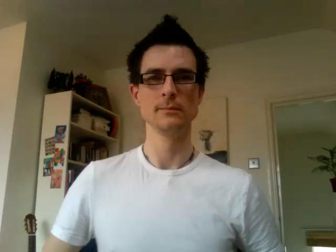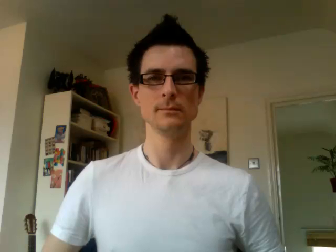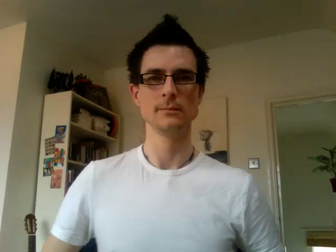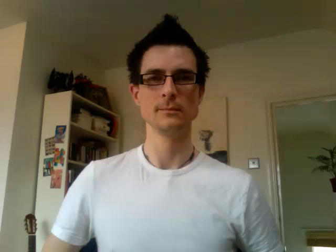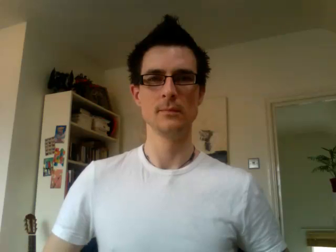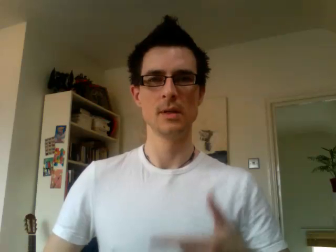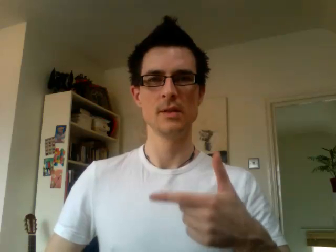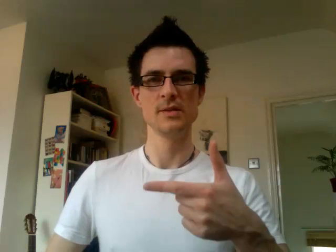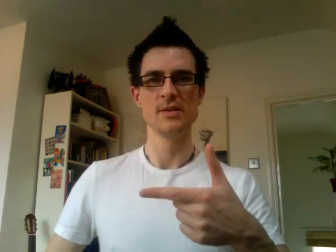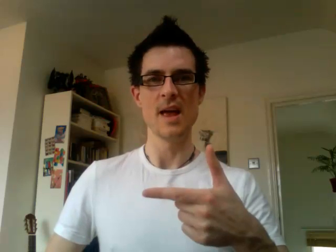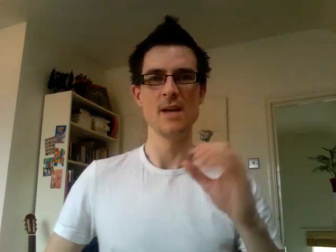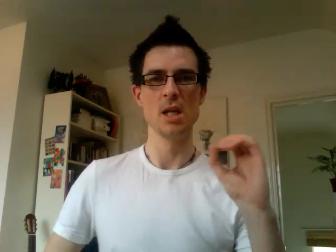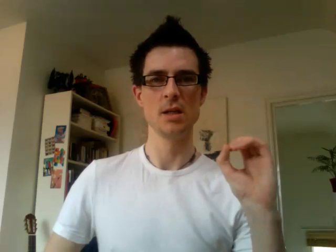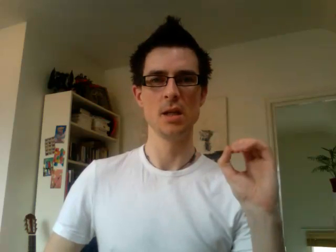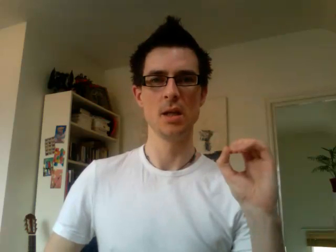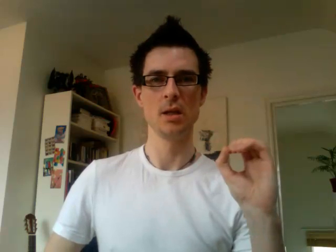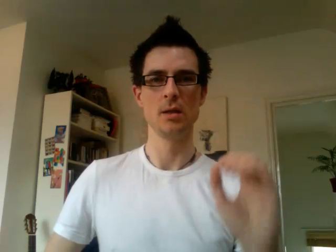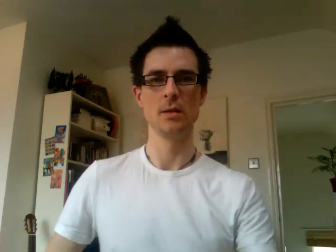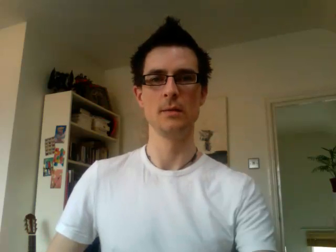70